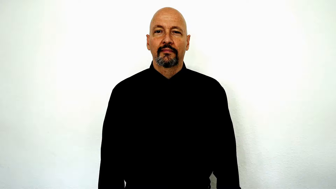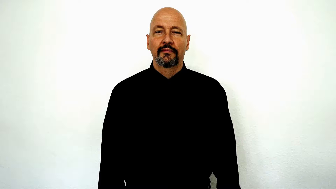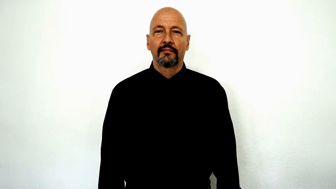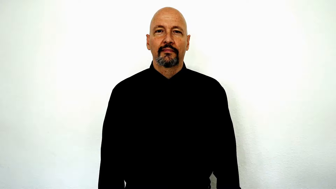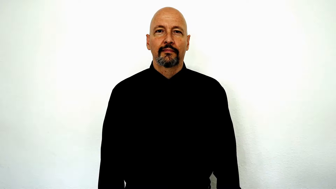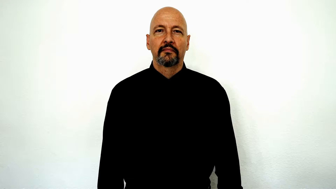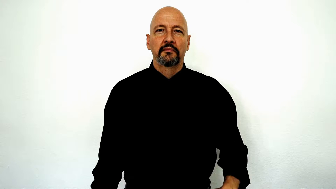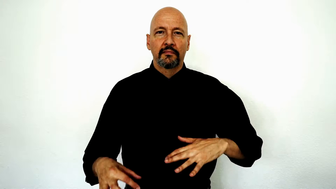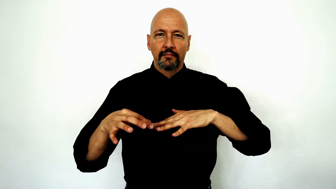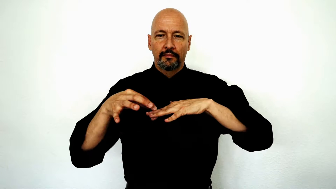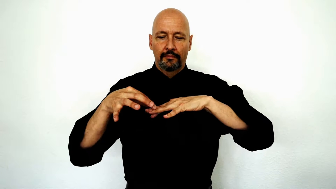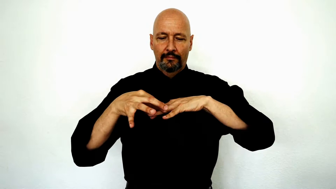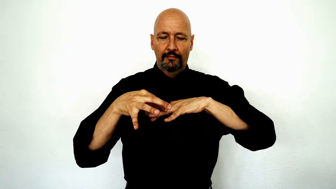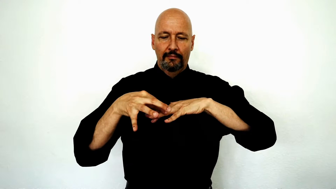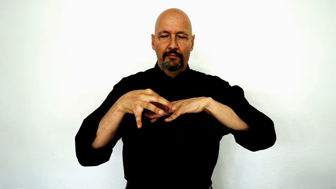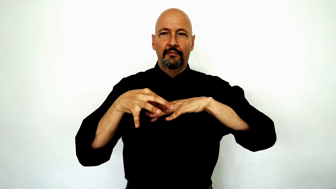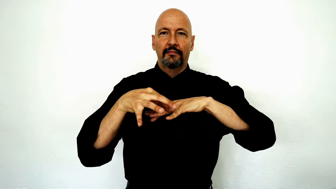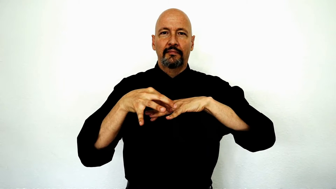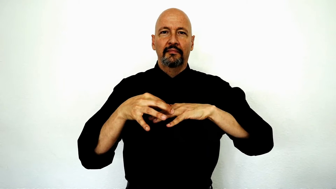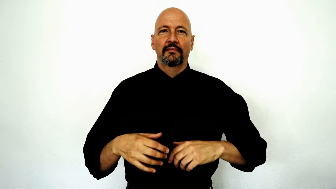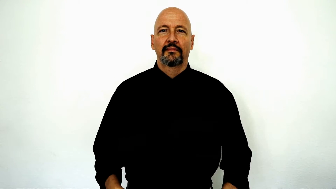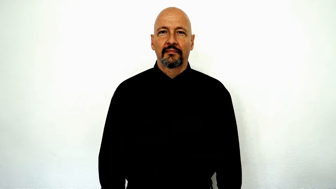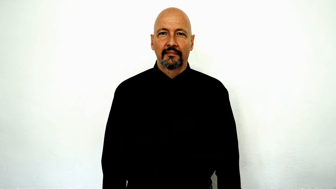ring finger, ring (repeated movement)